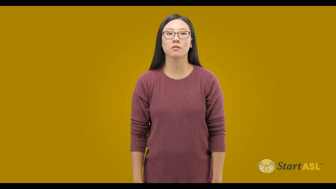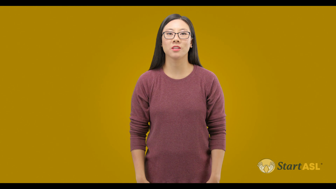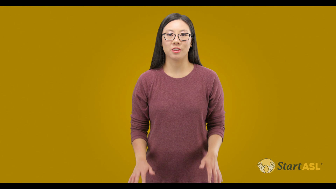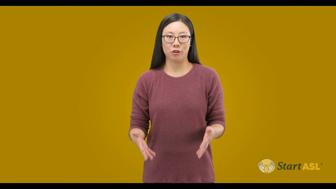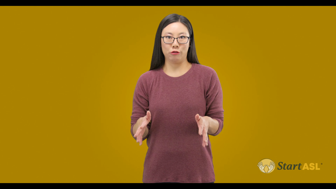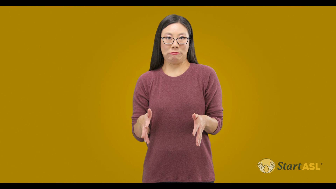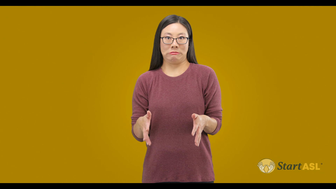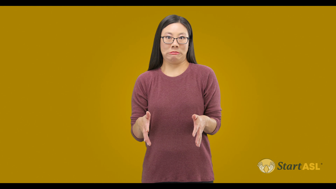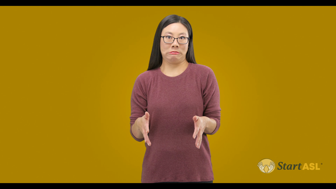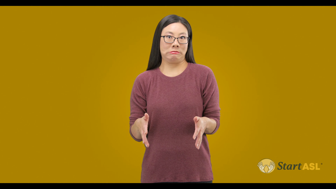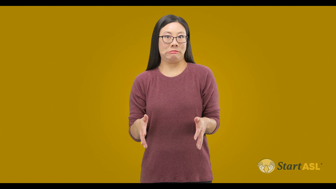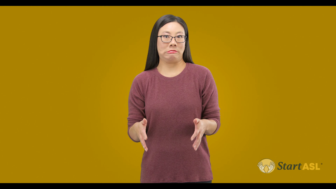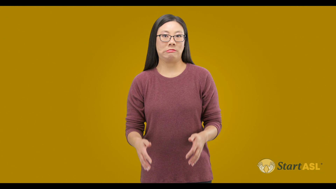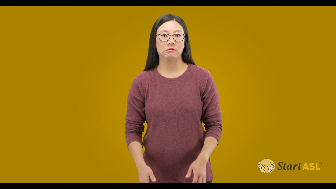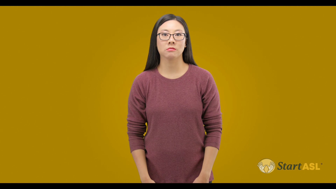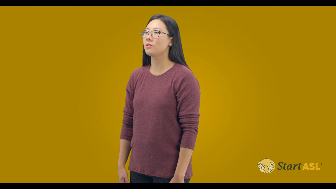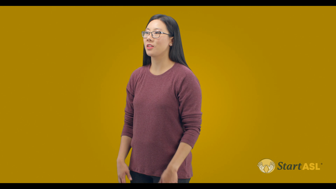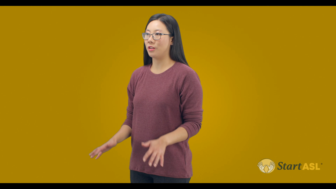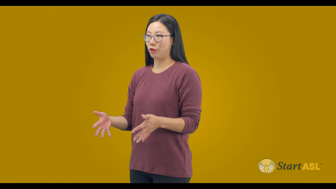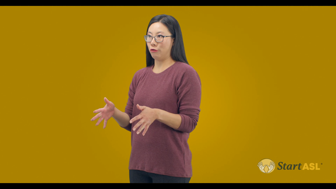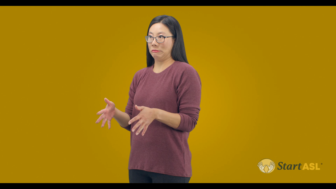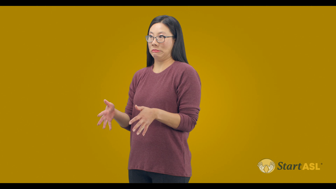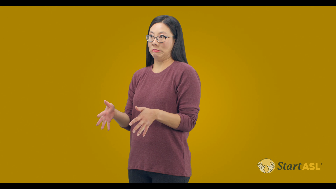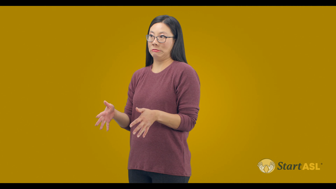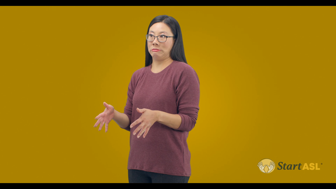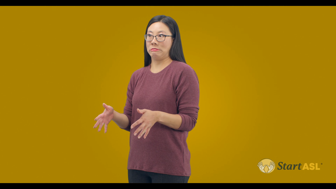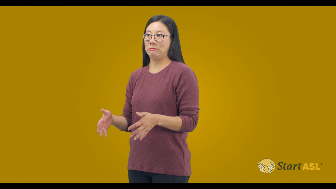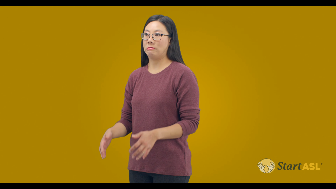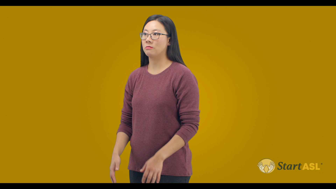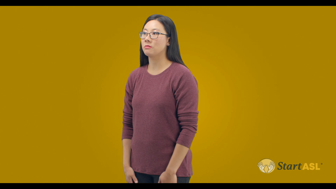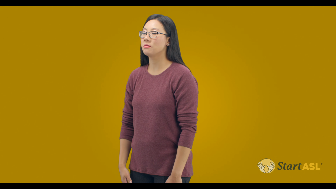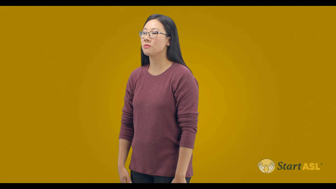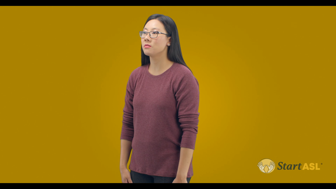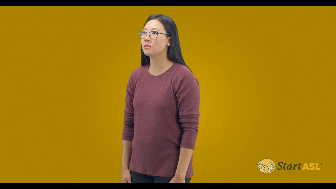nervous